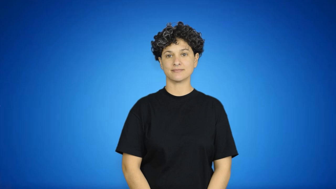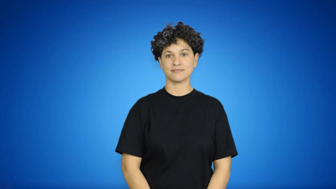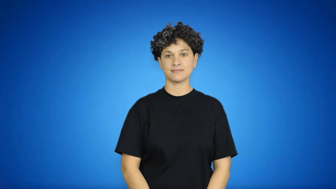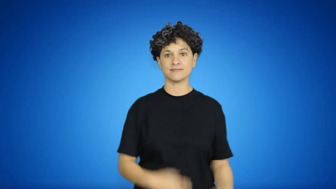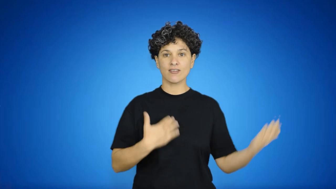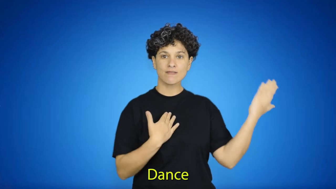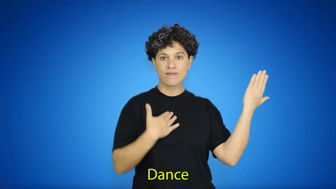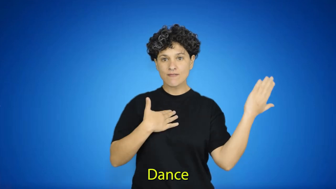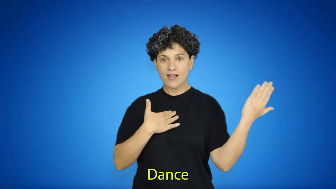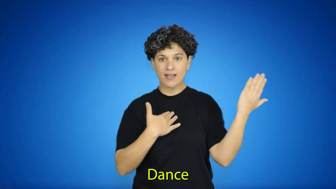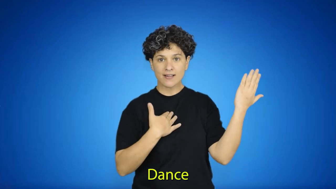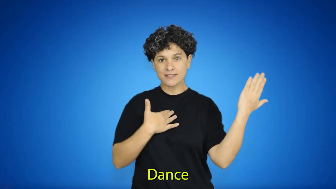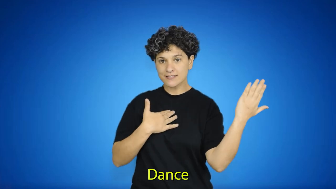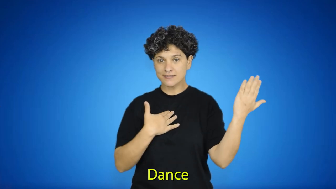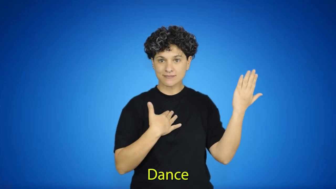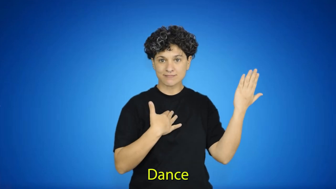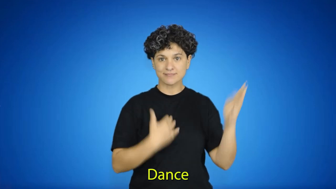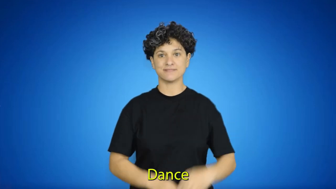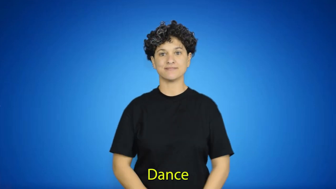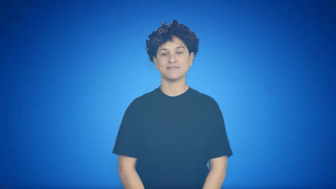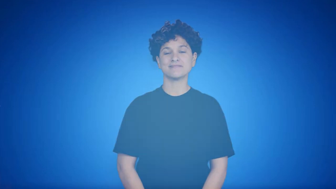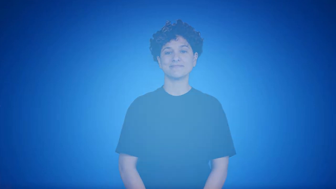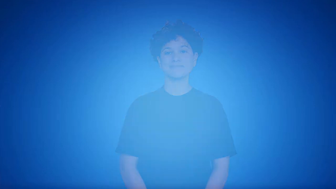Dance